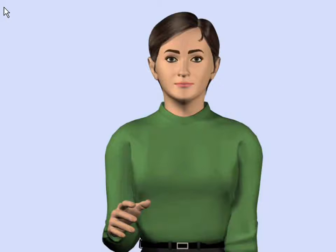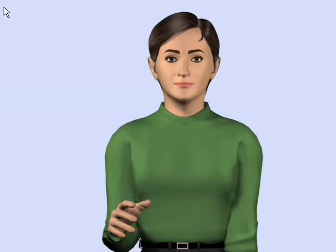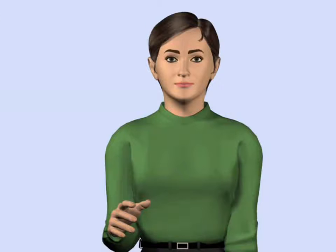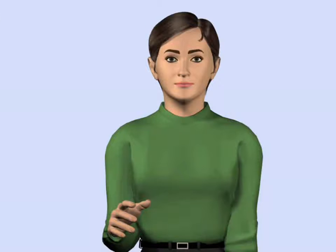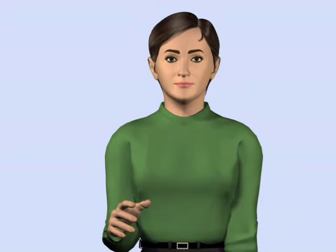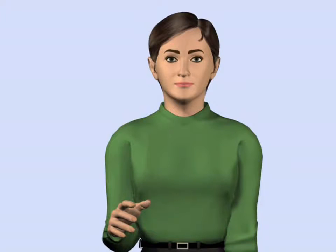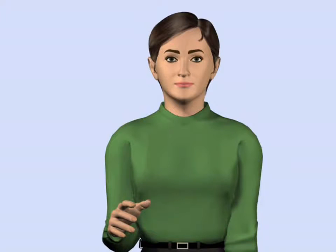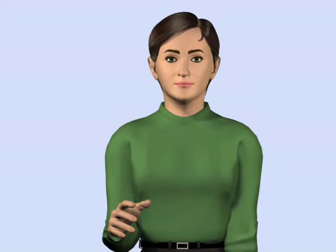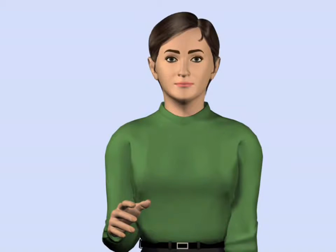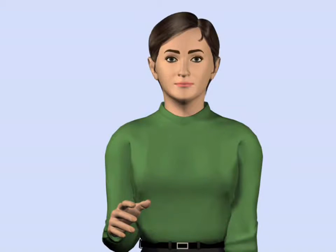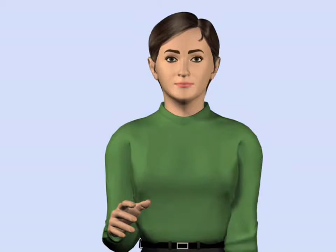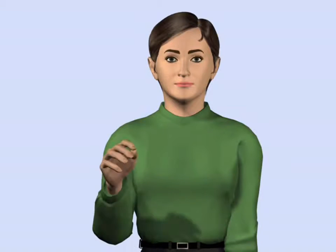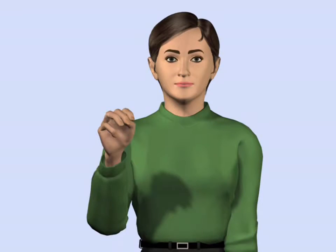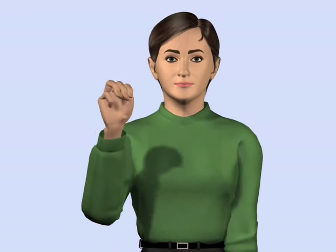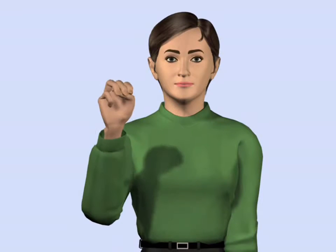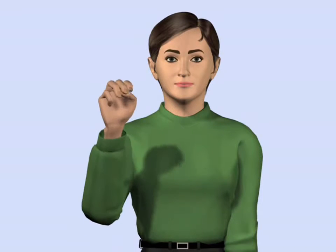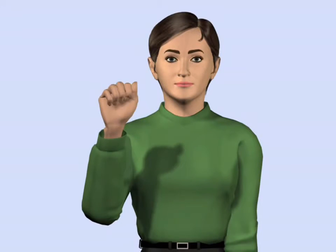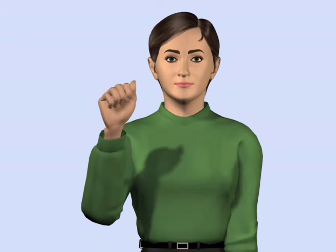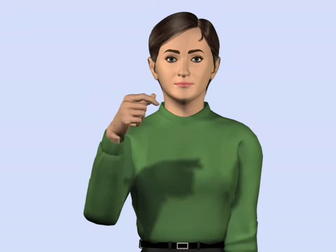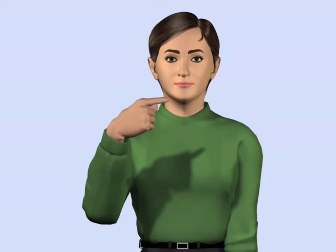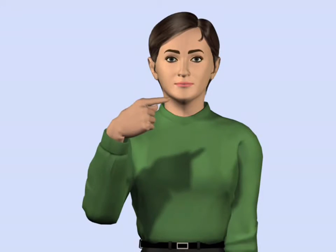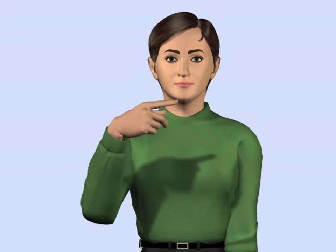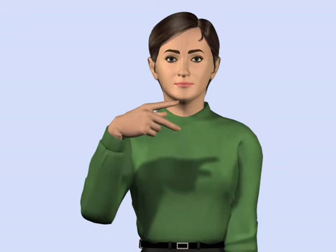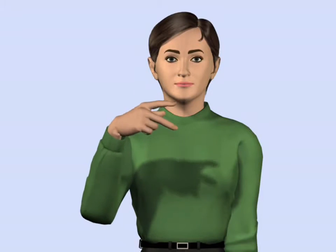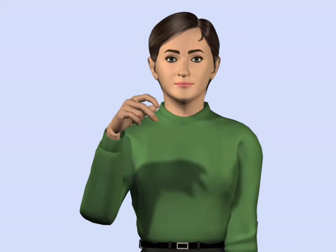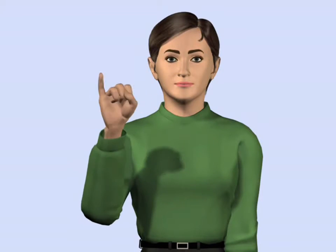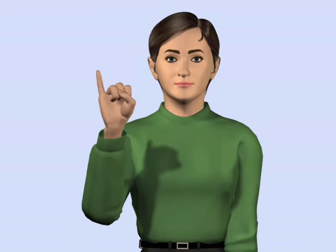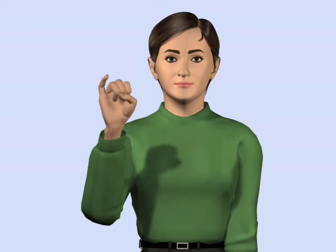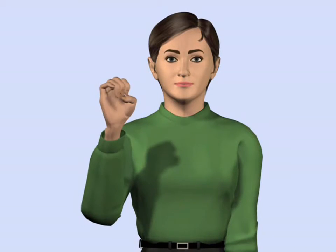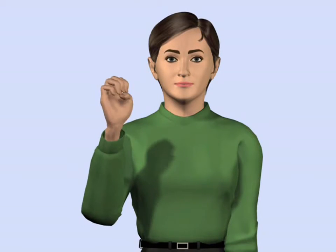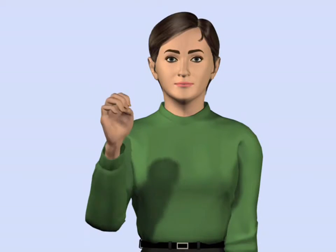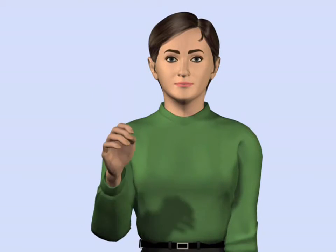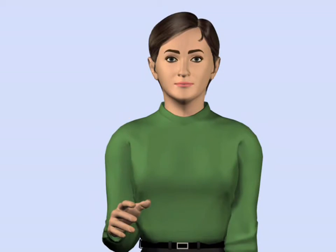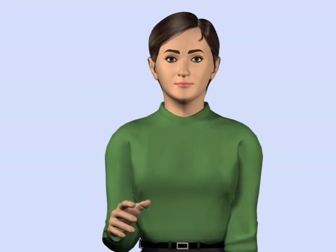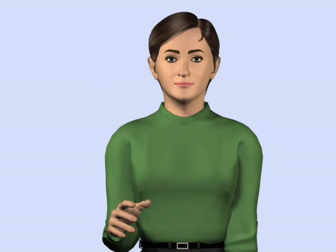magpie